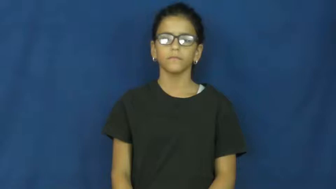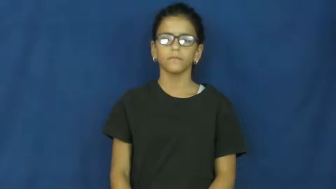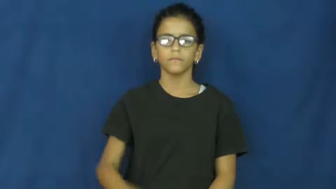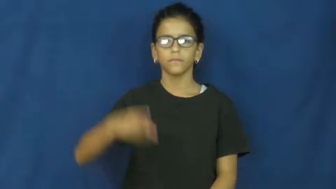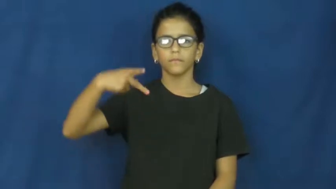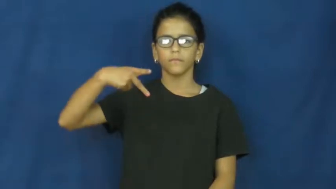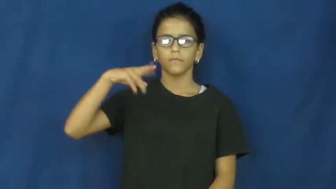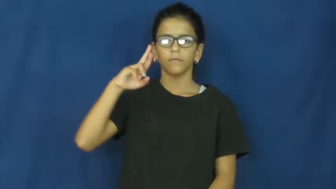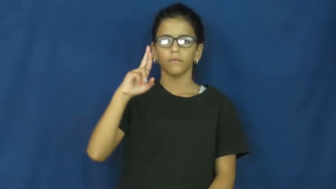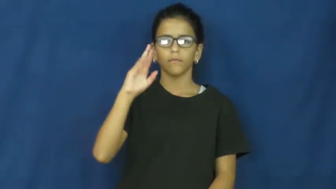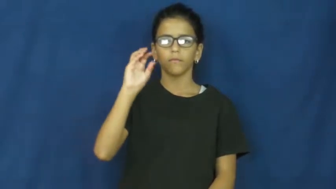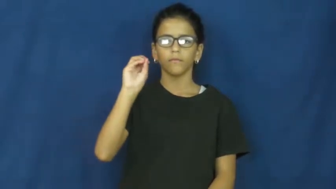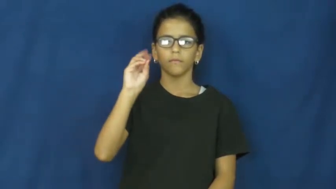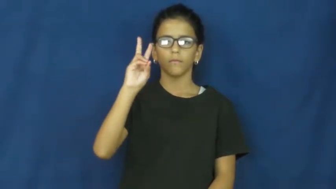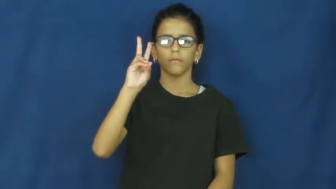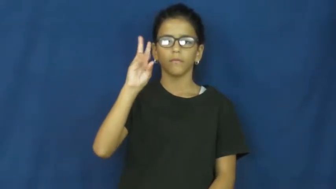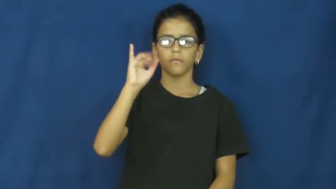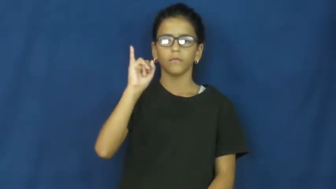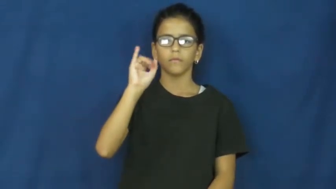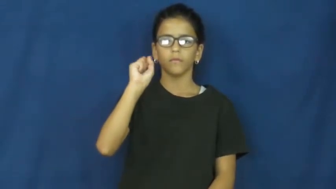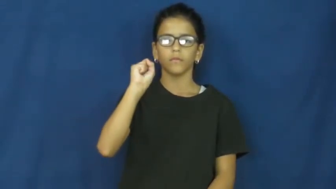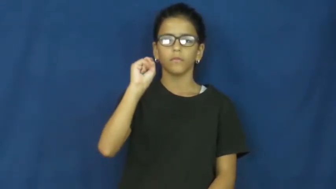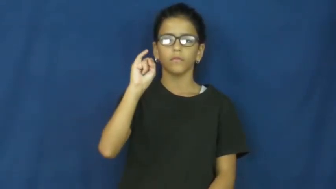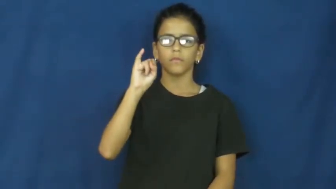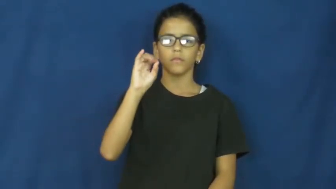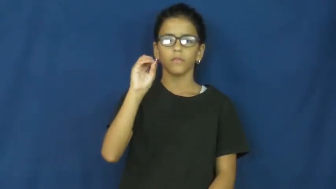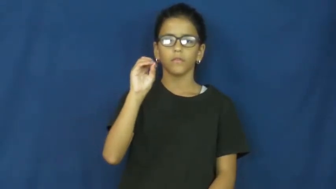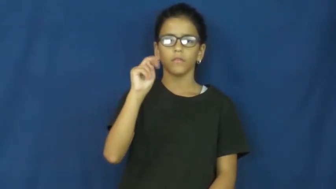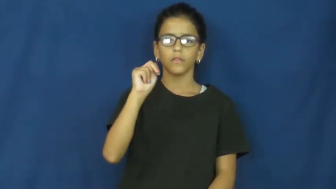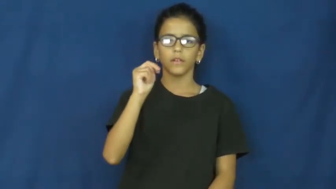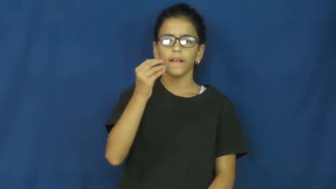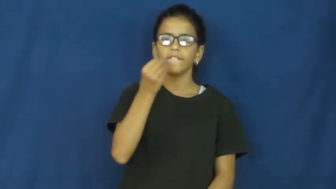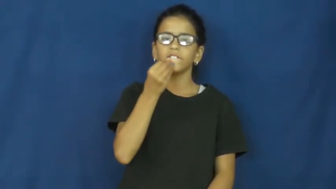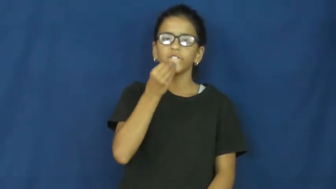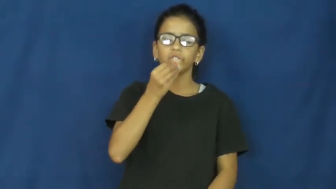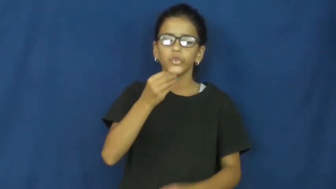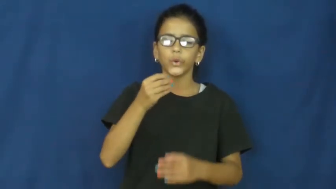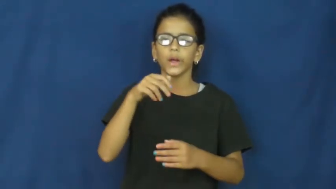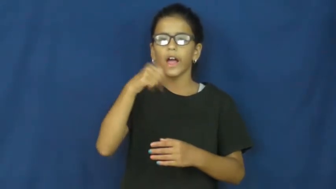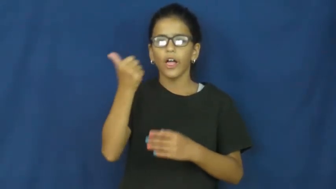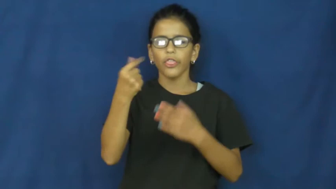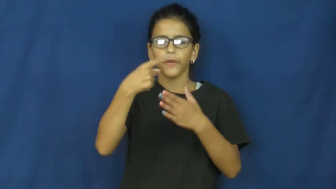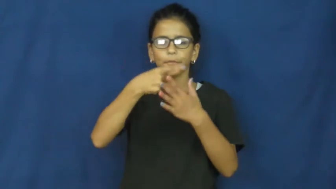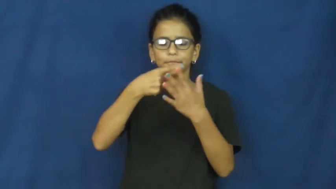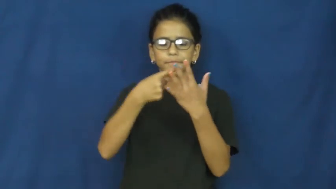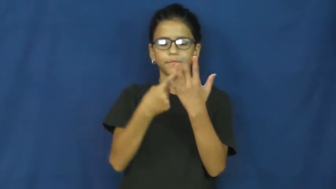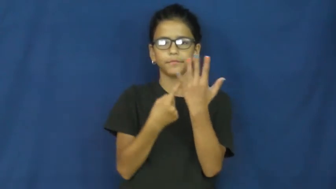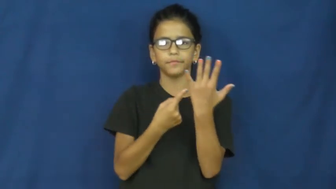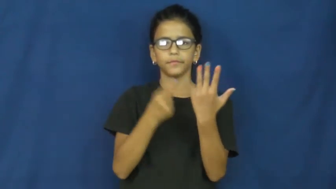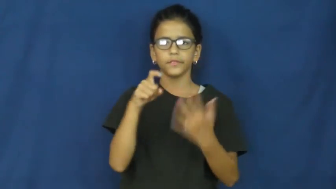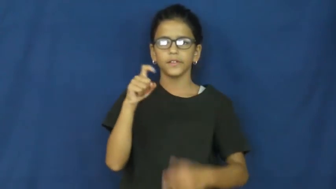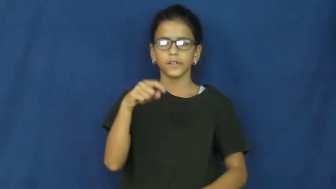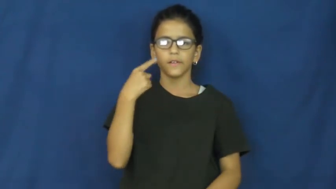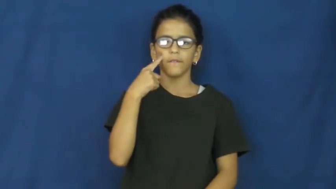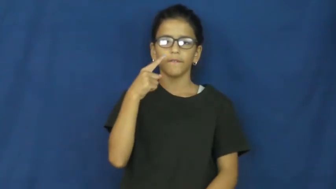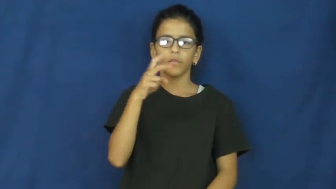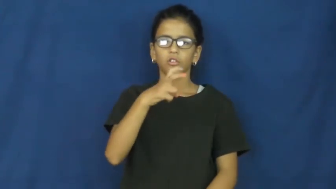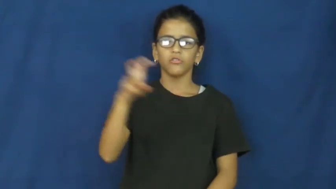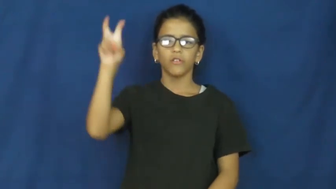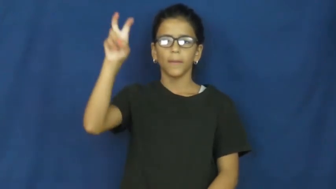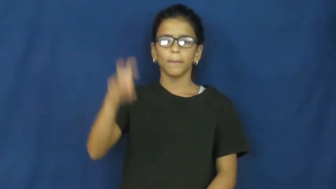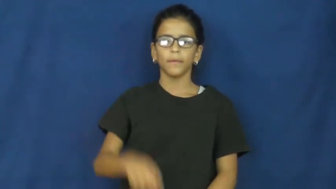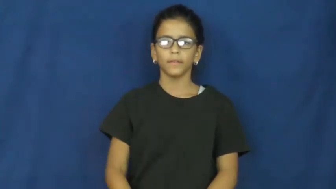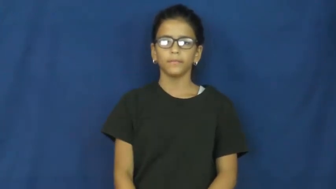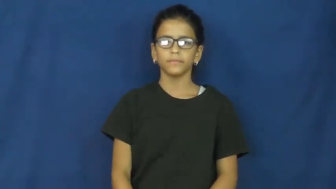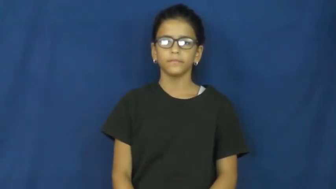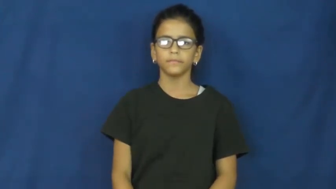provision-food